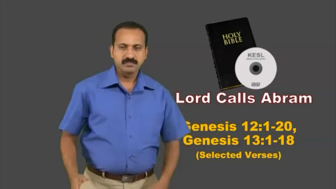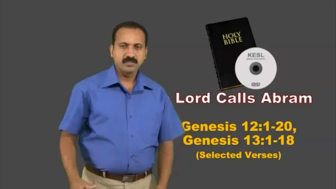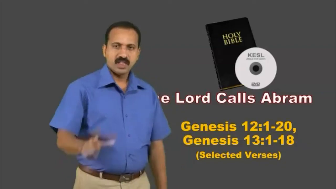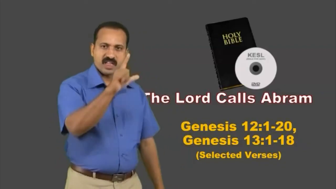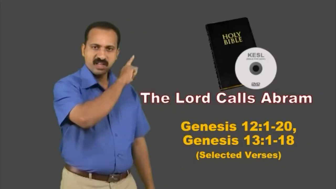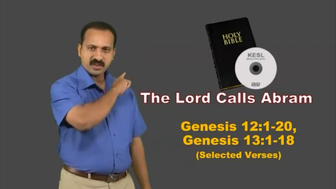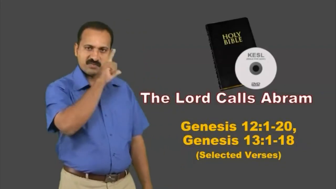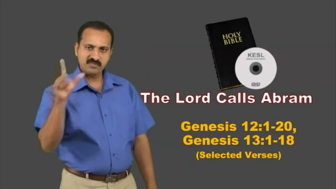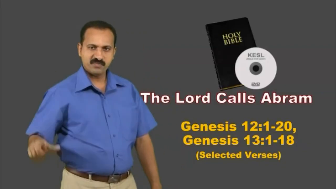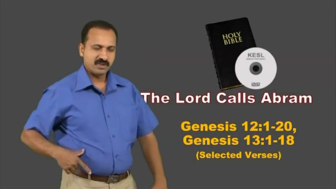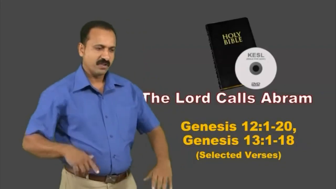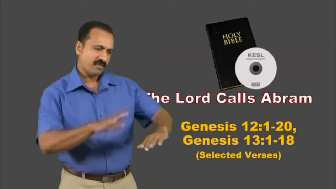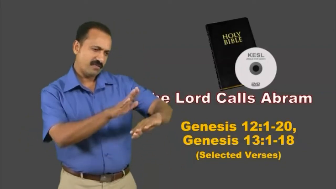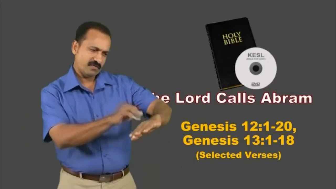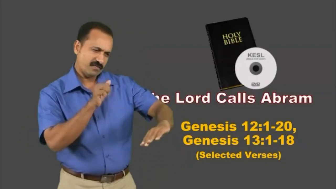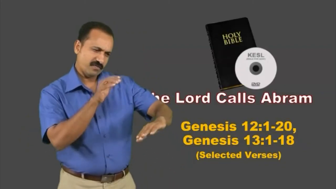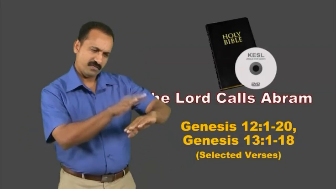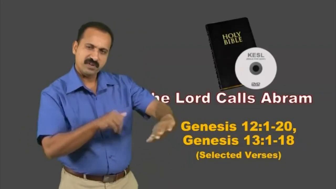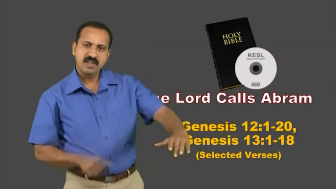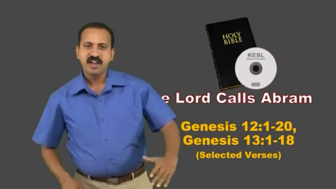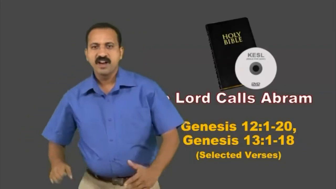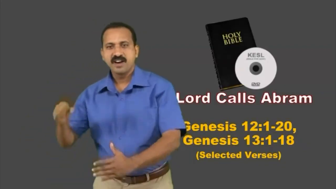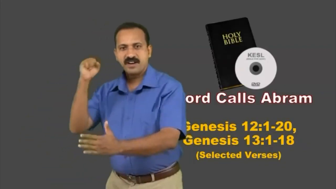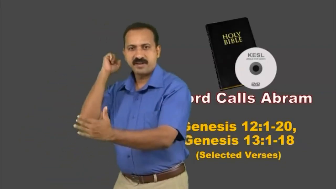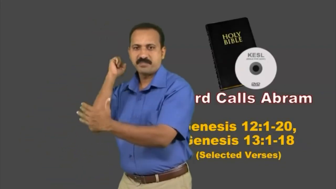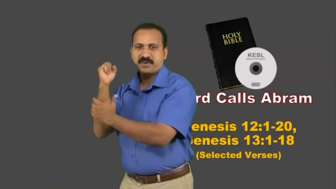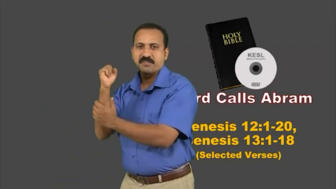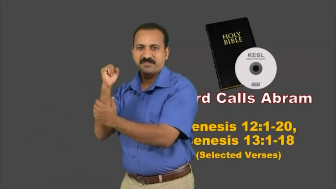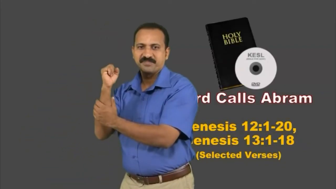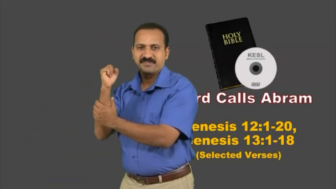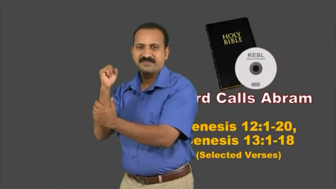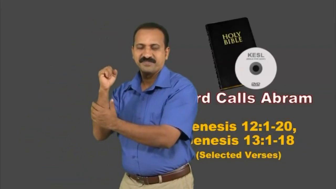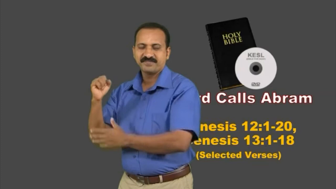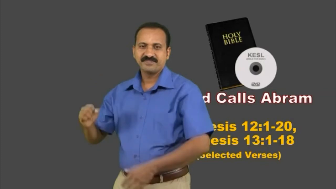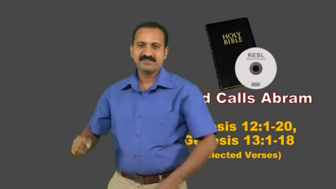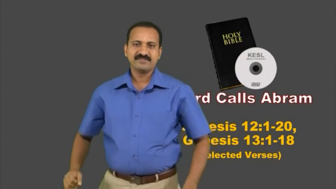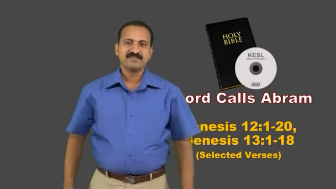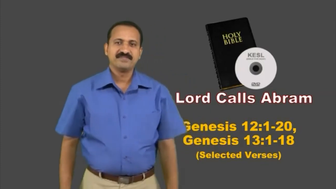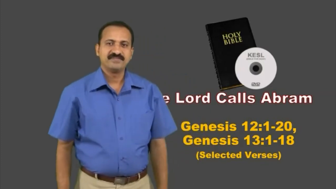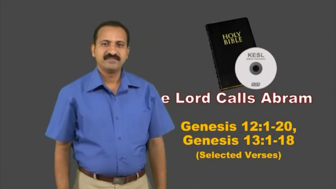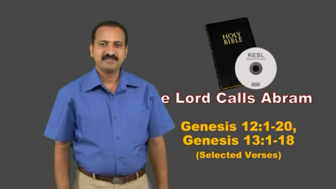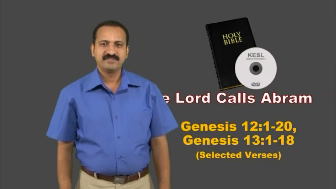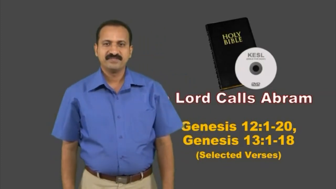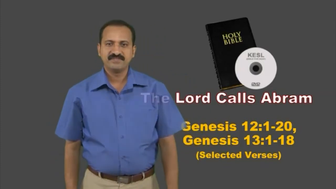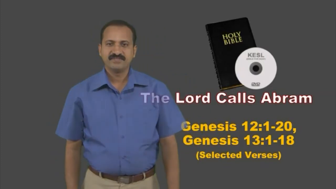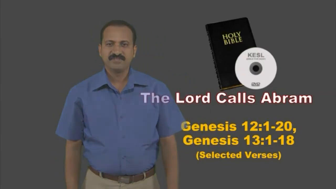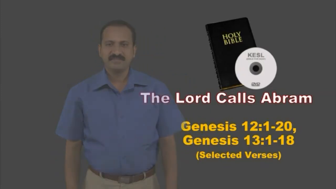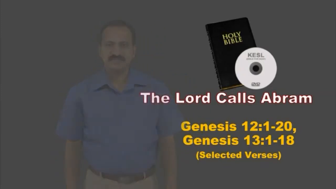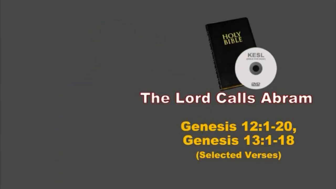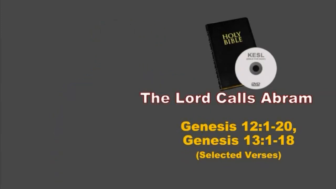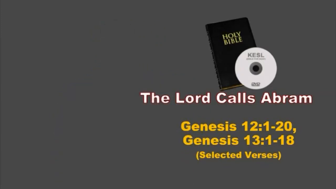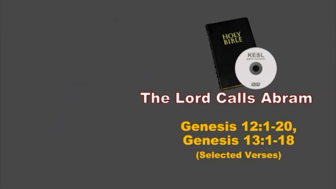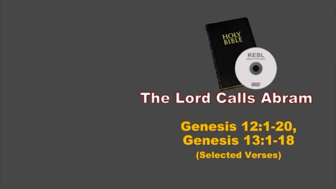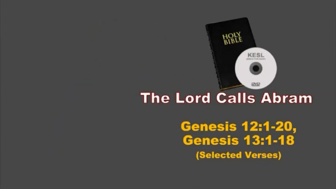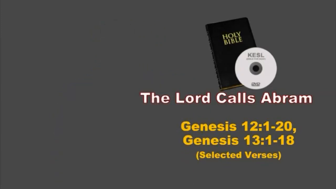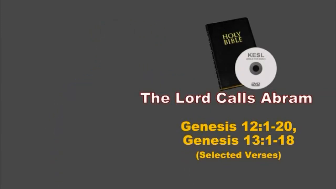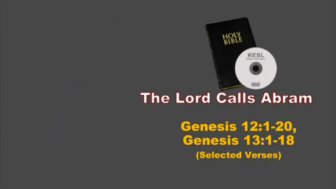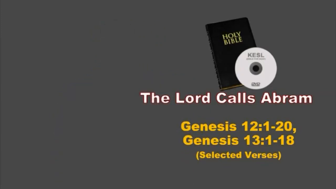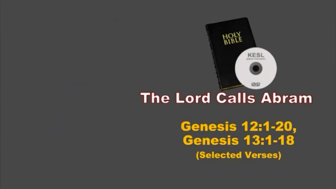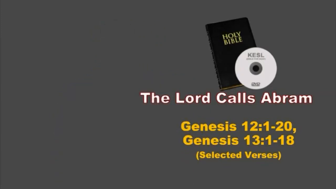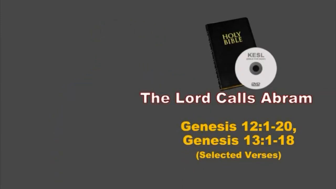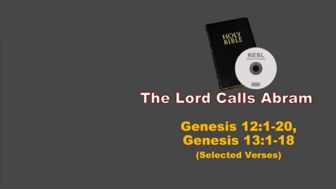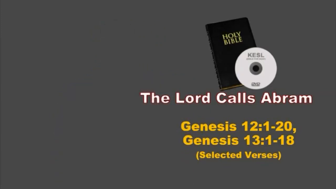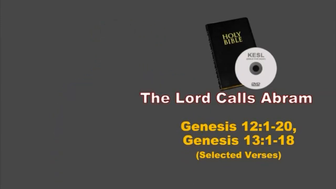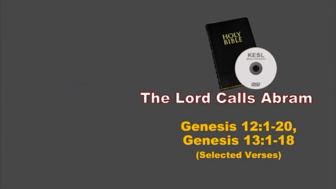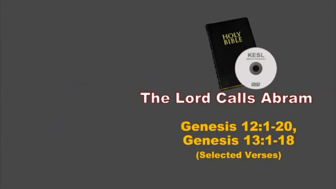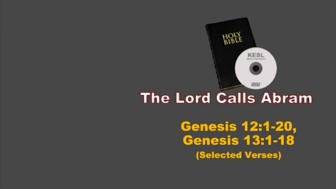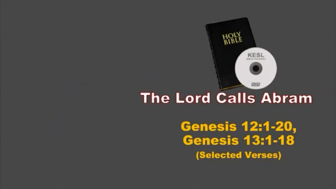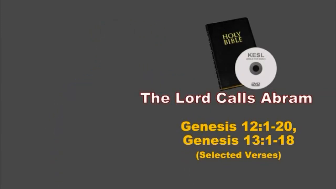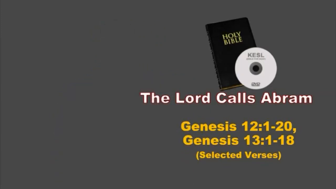The Lord Calls Abram